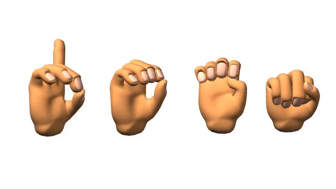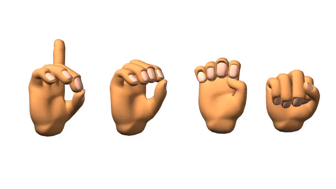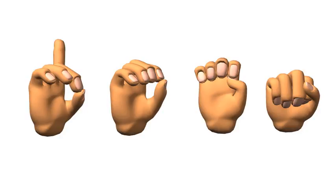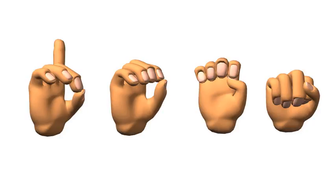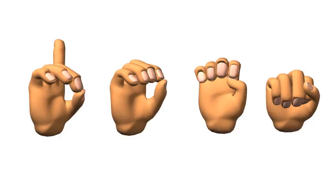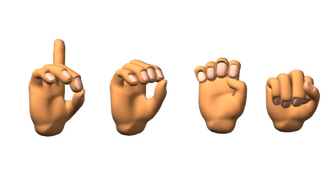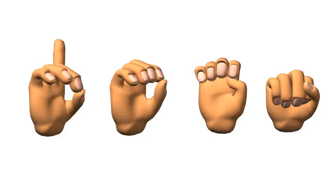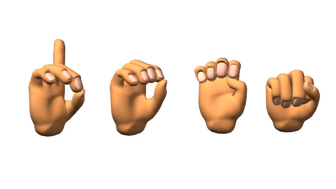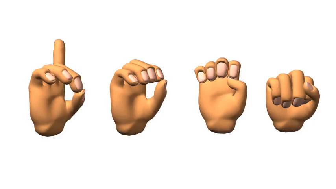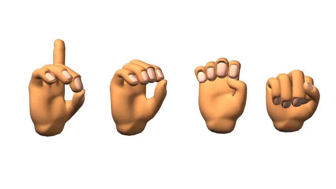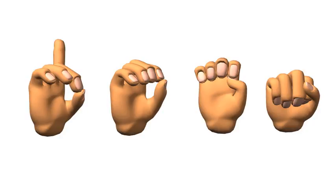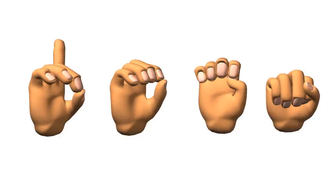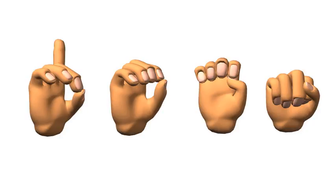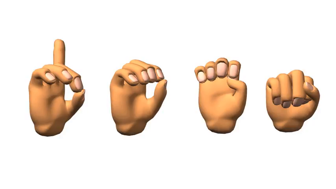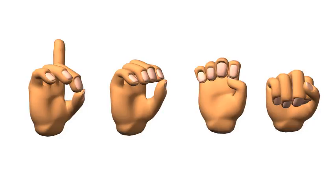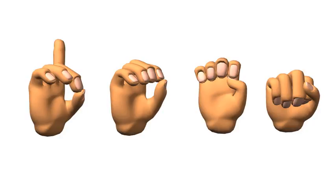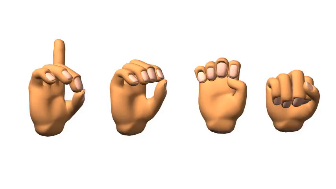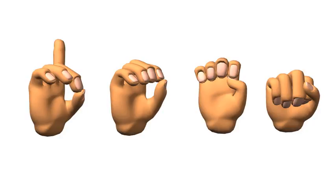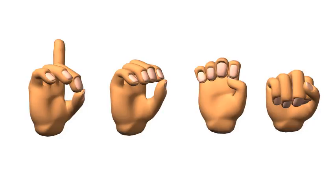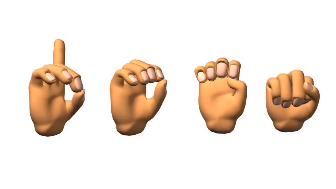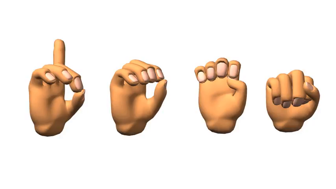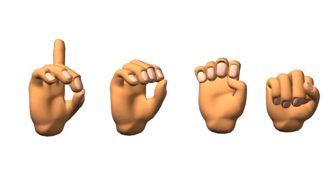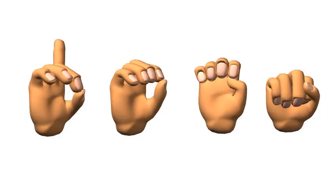does